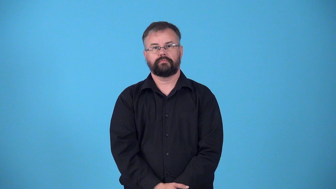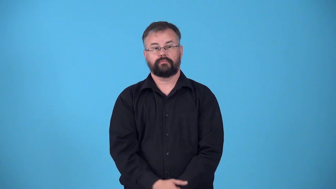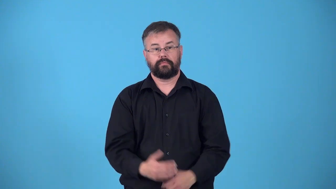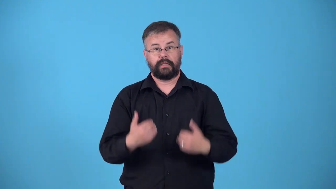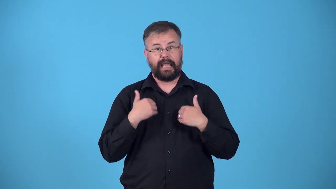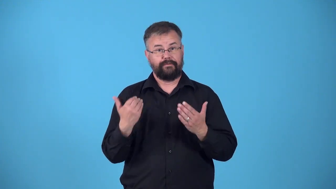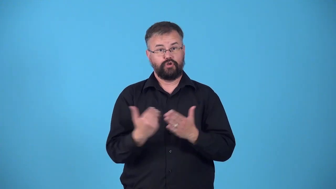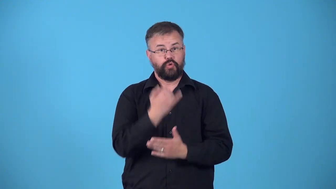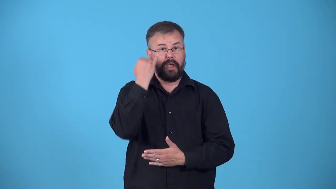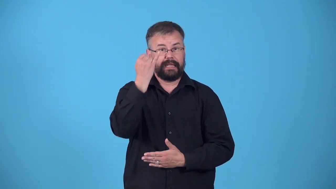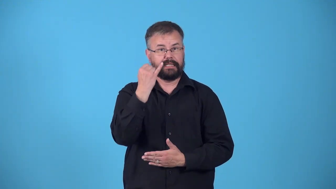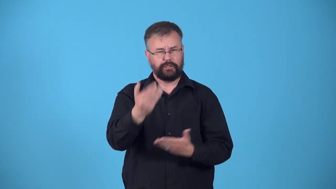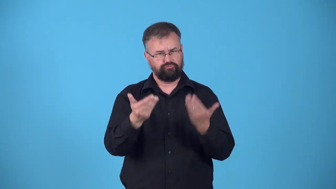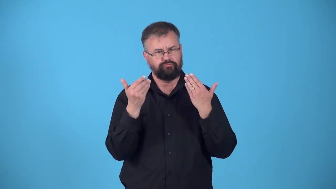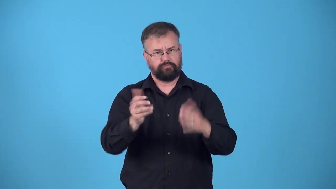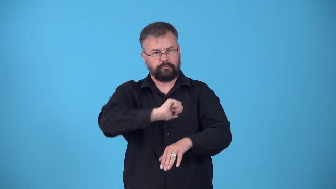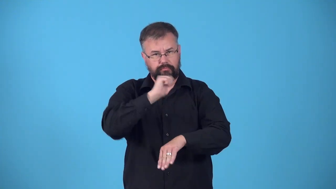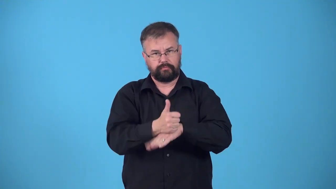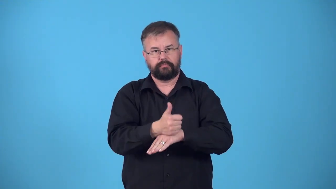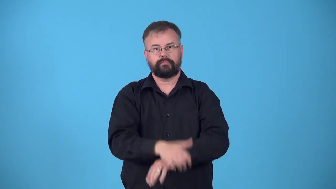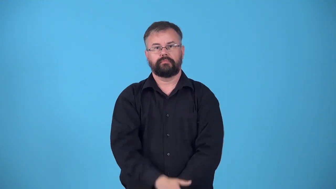progressive ideas